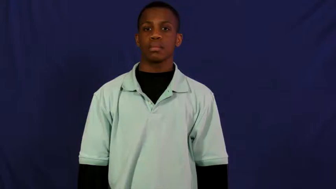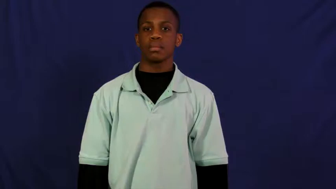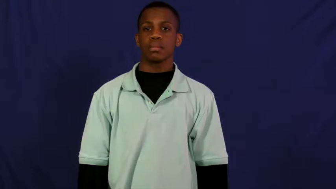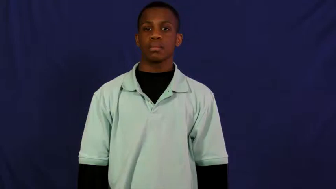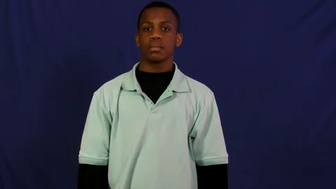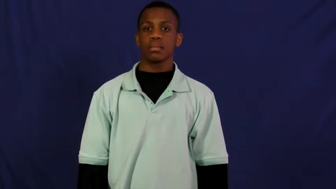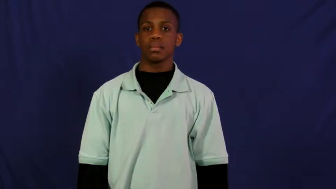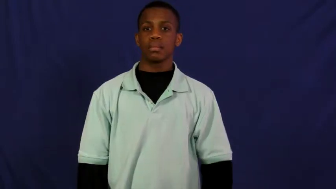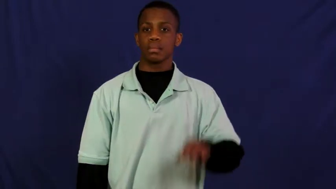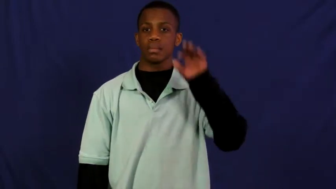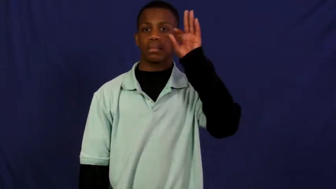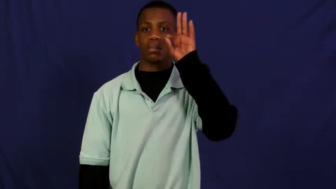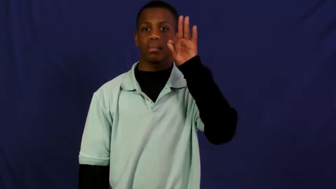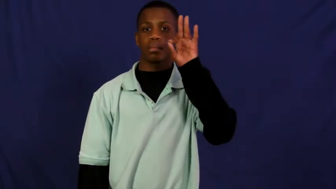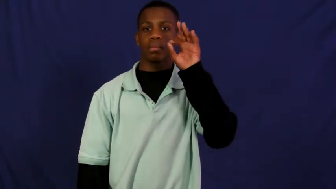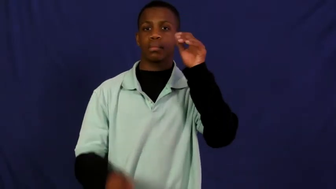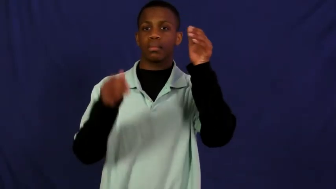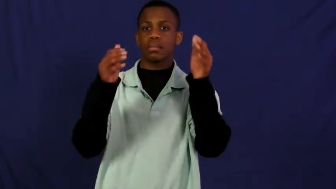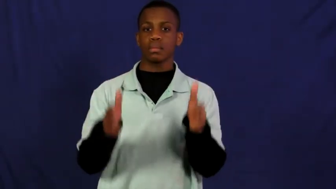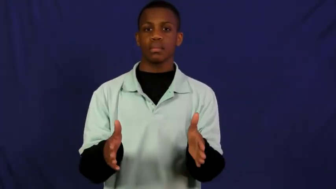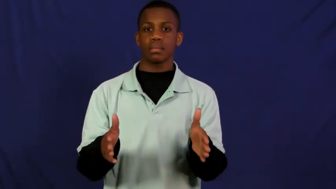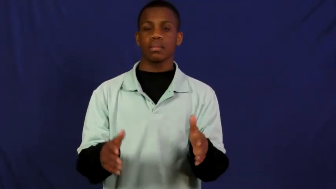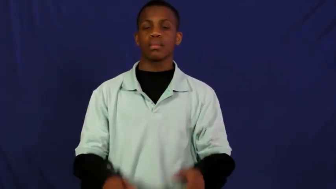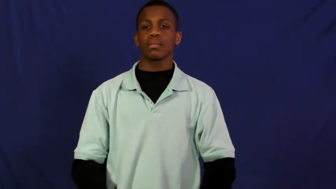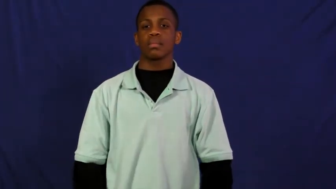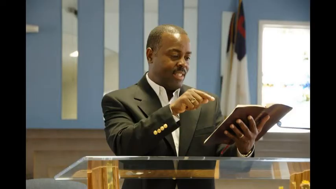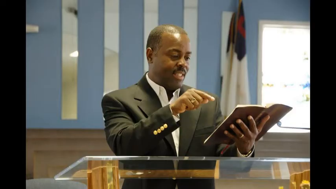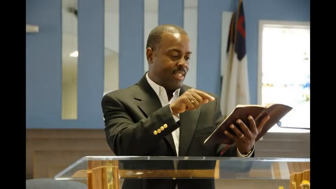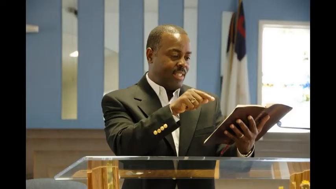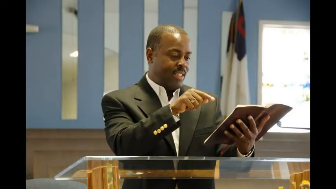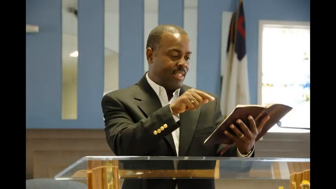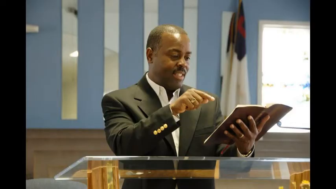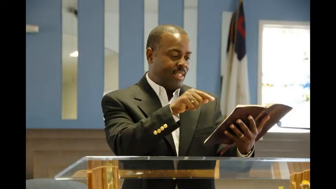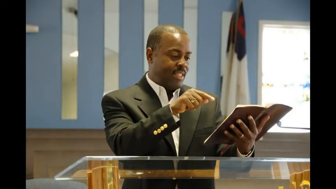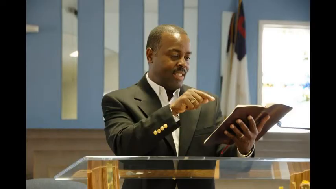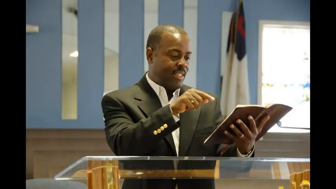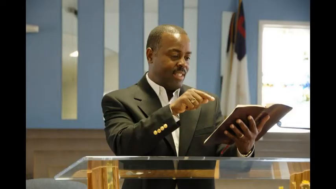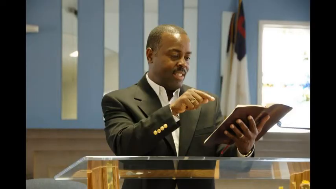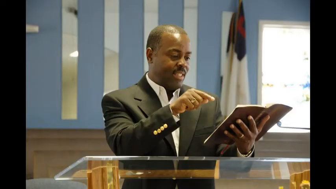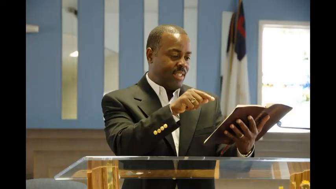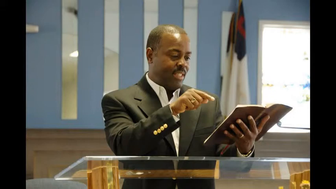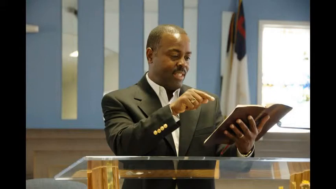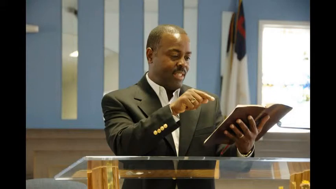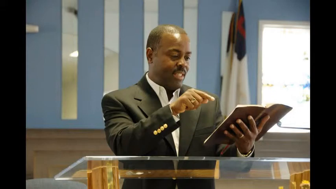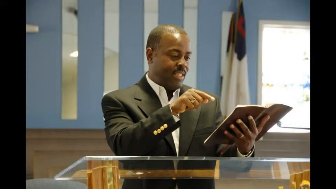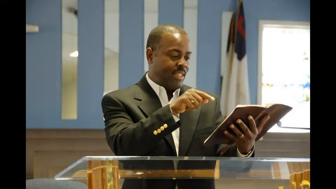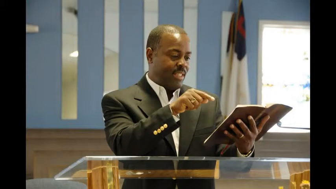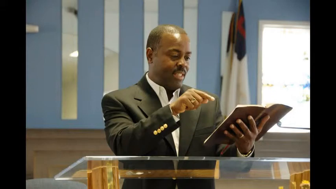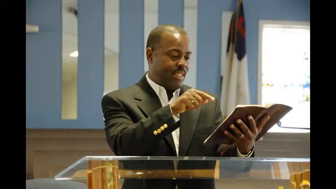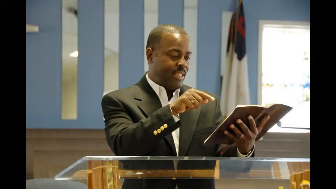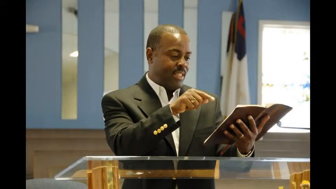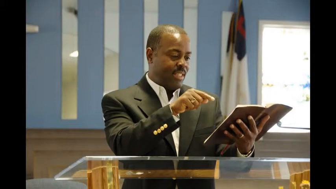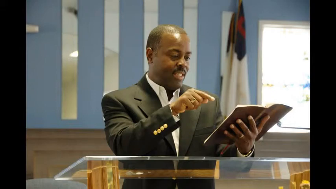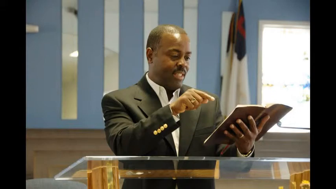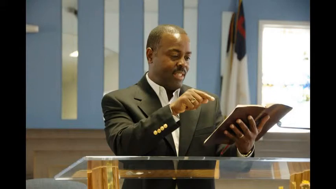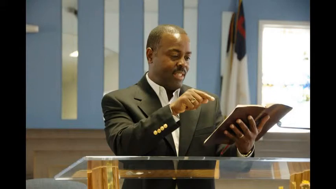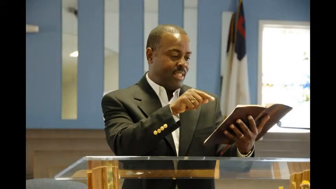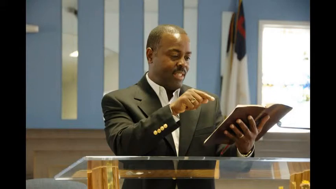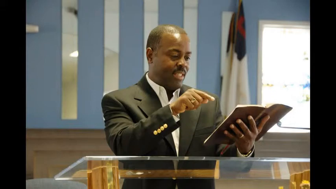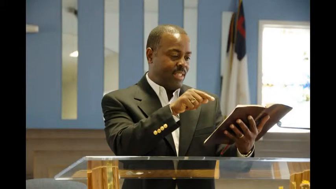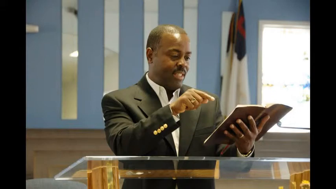Pastor